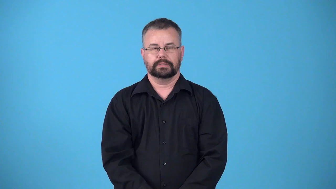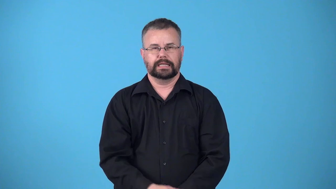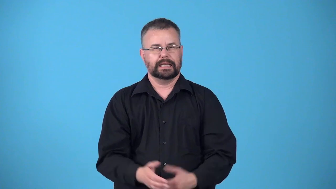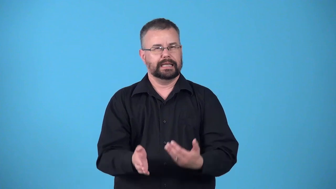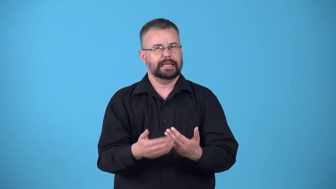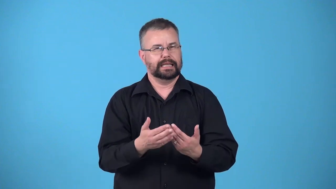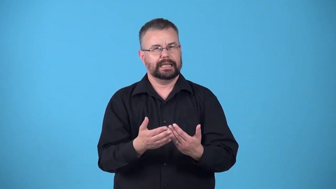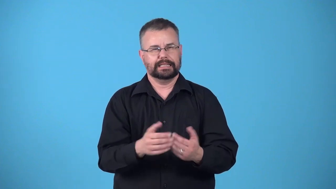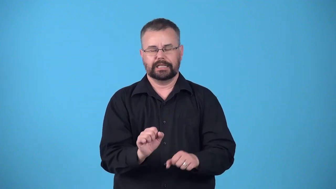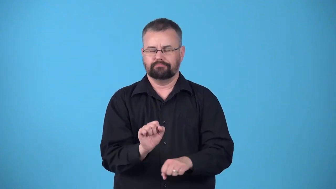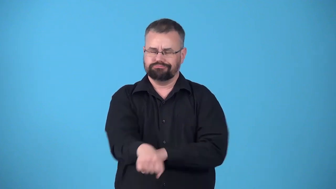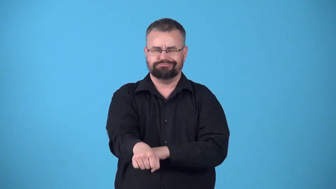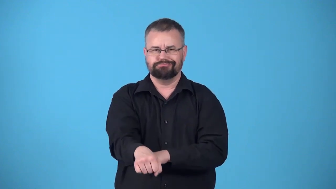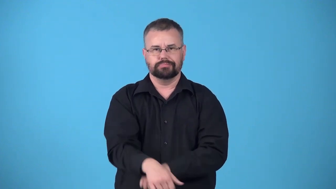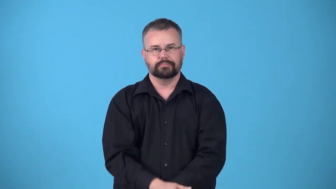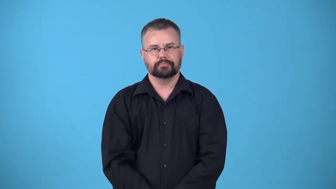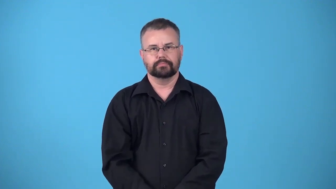blow away